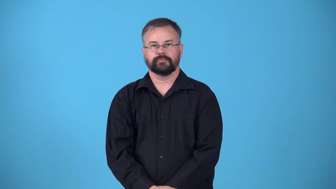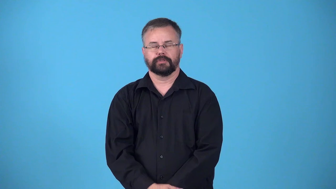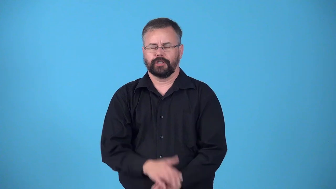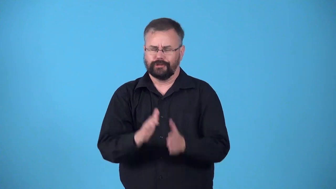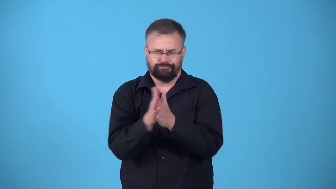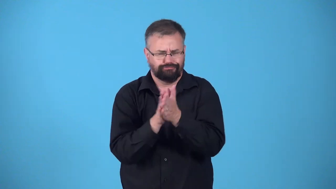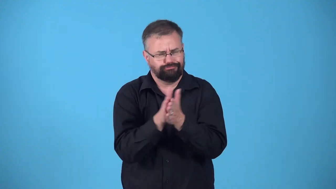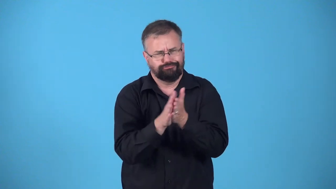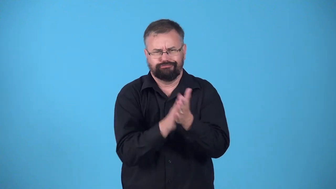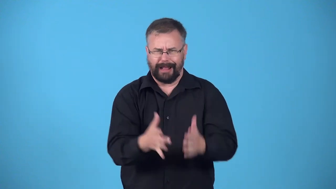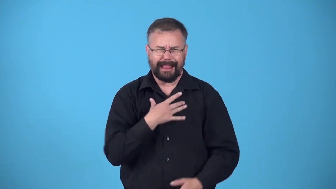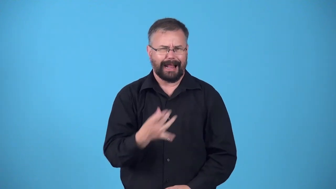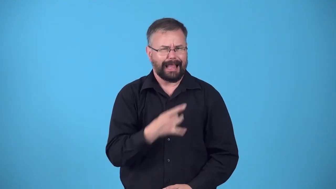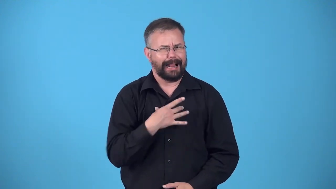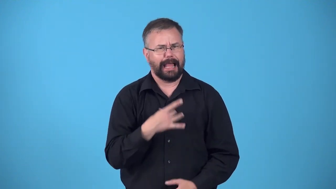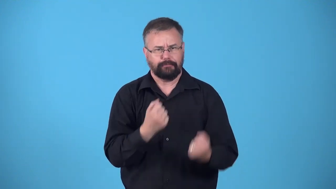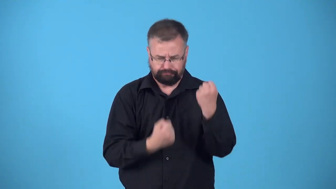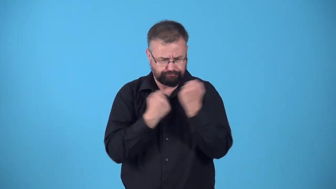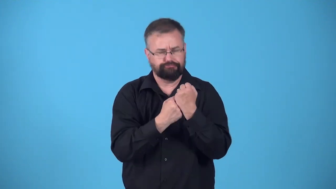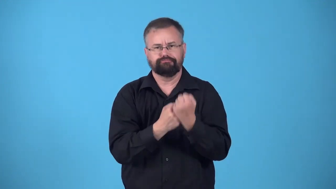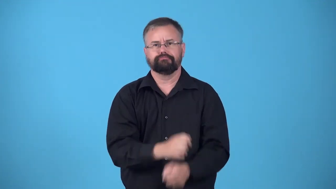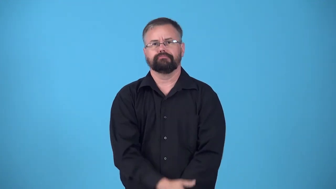eclat-approval,praise